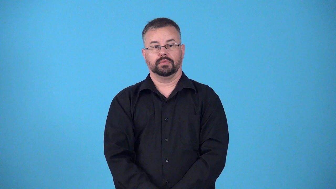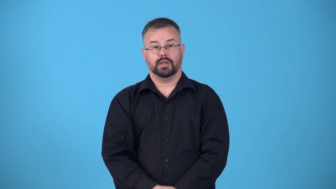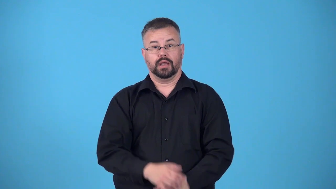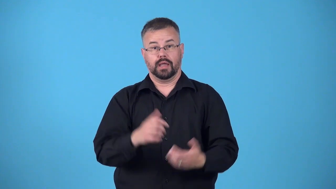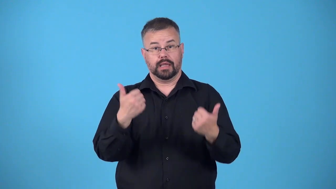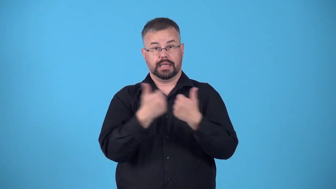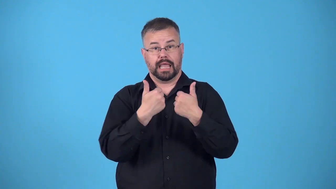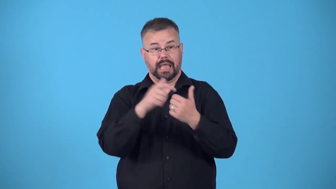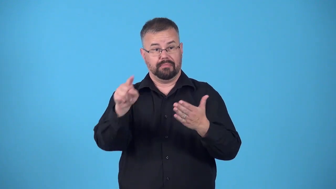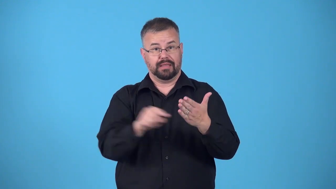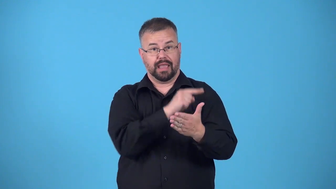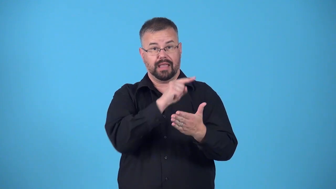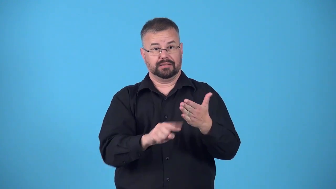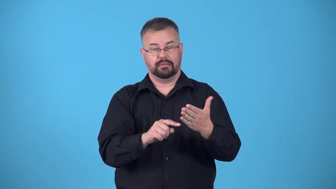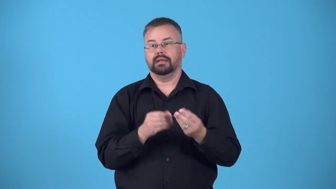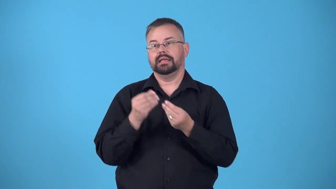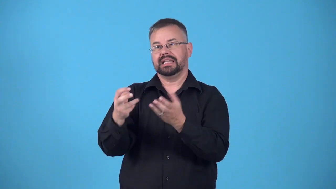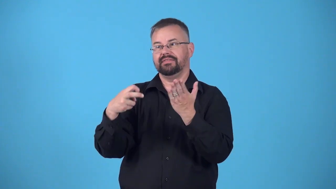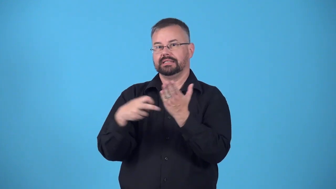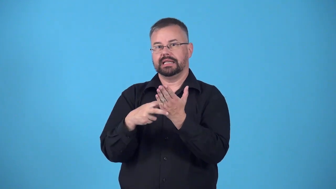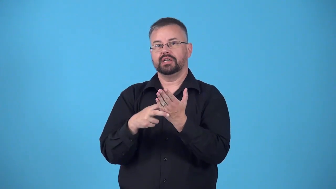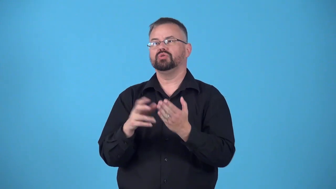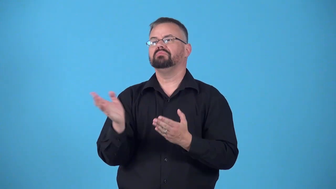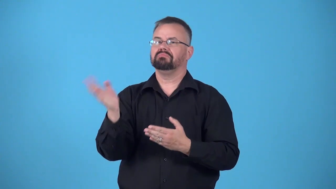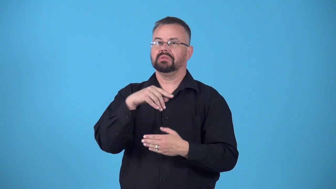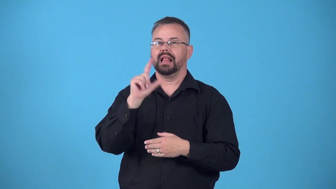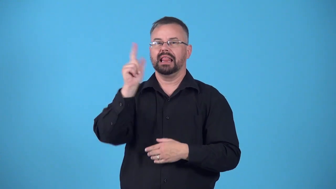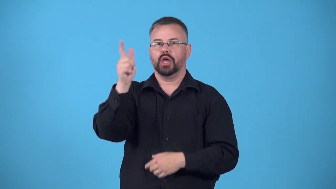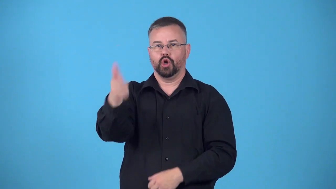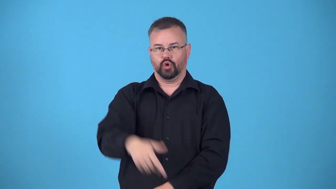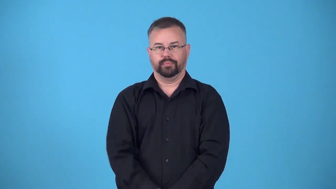raincheck for a game